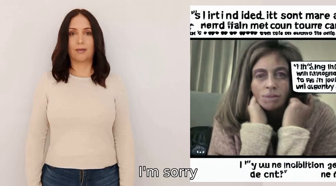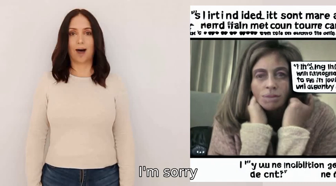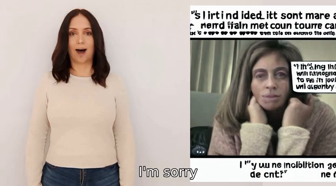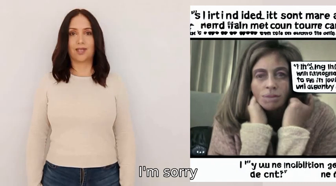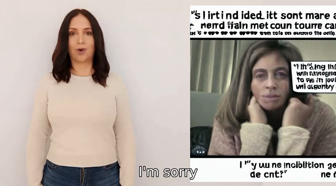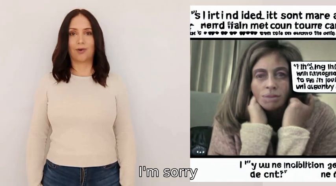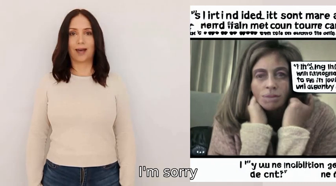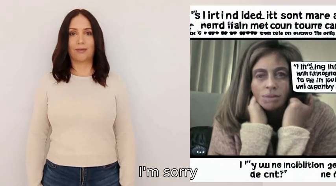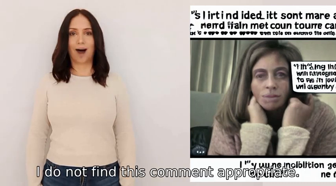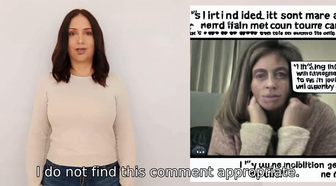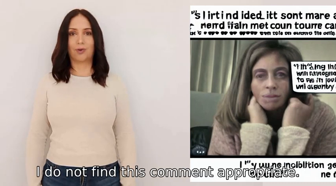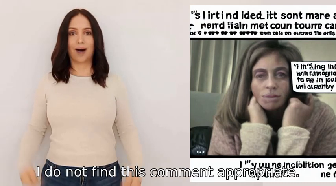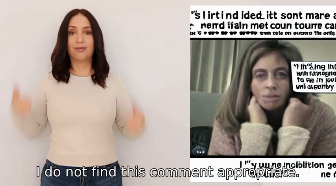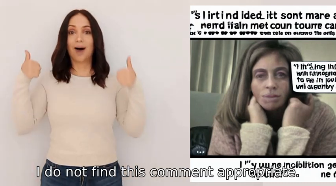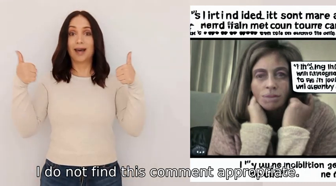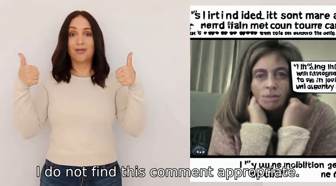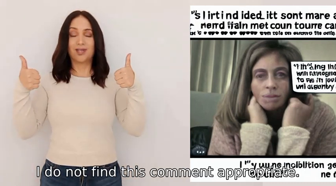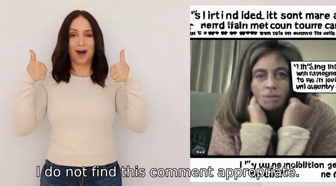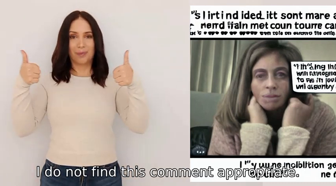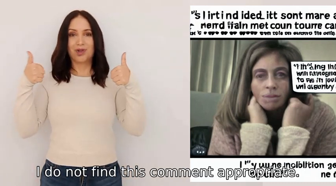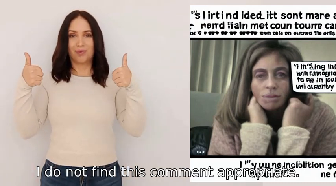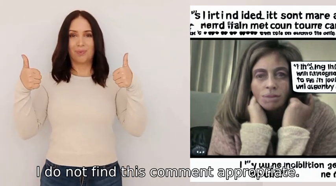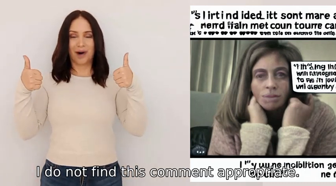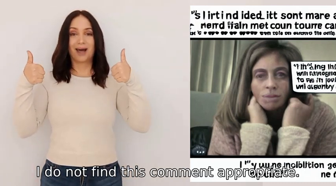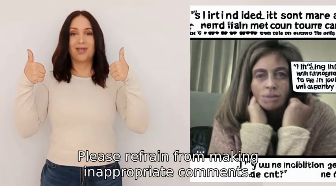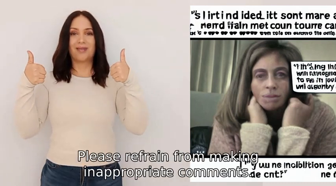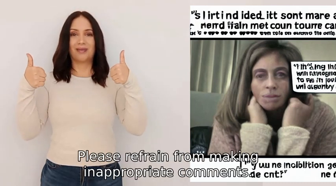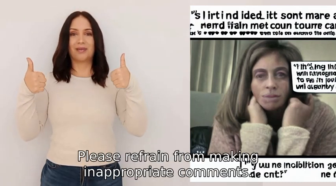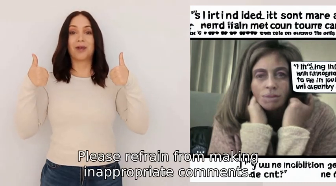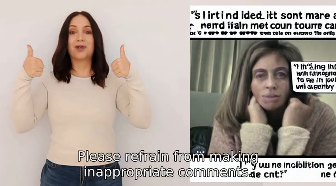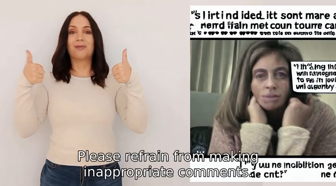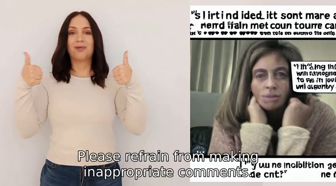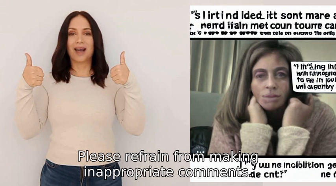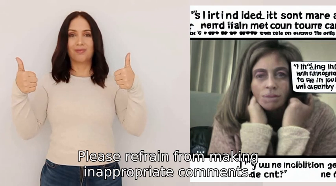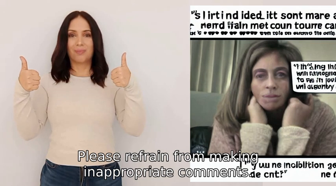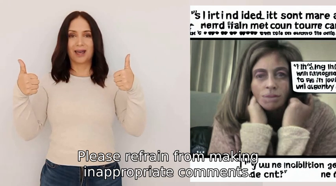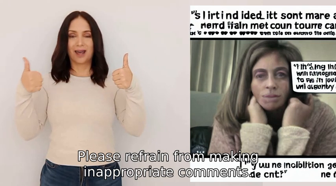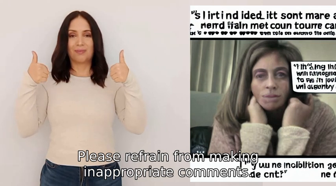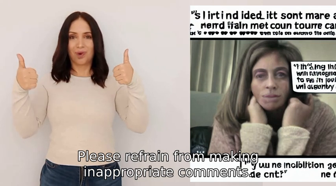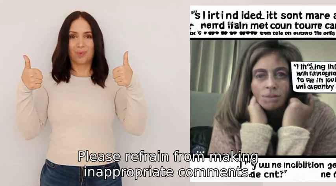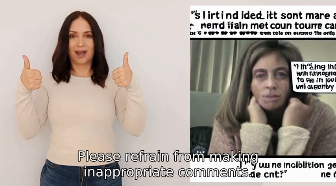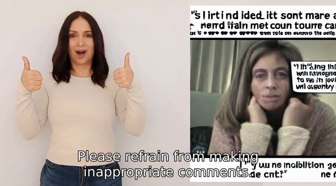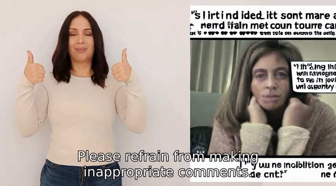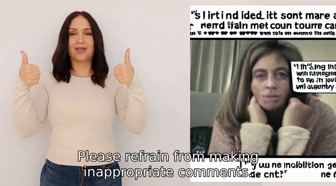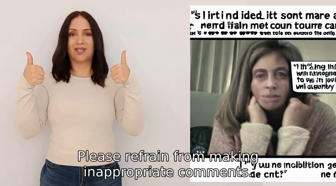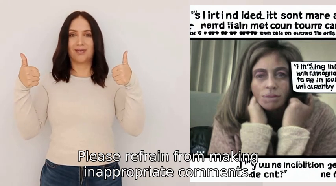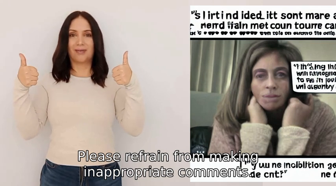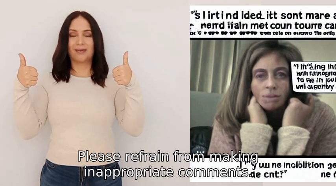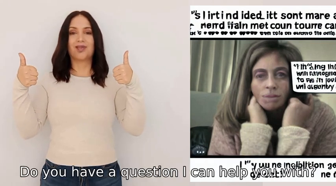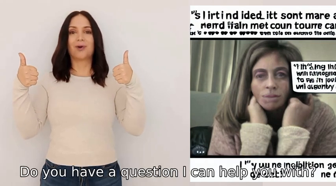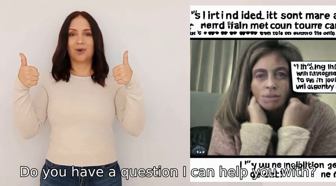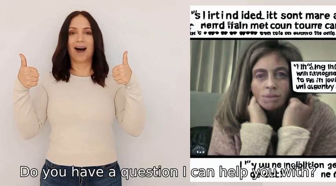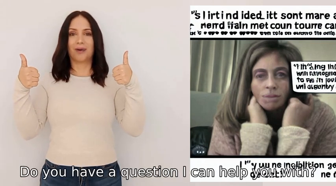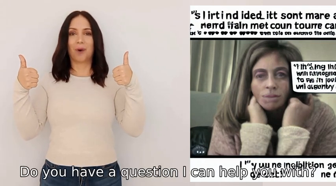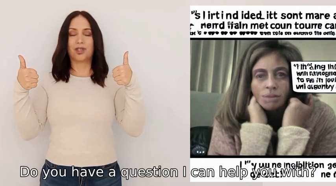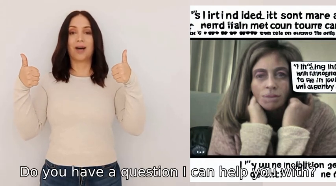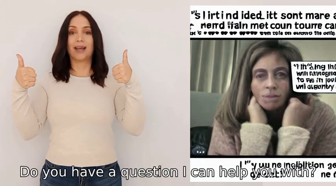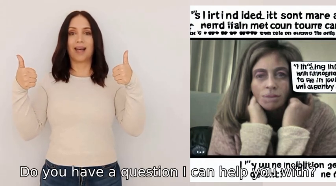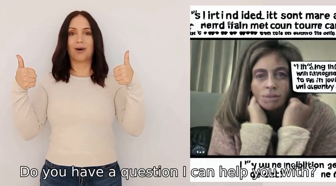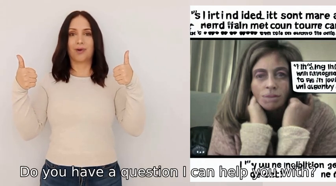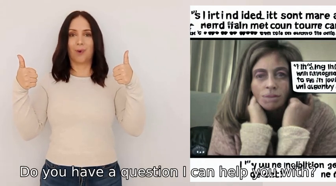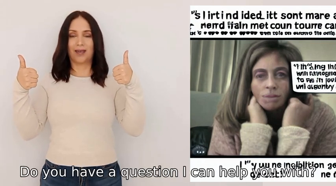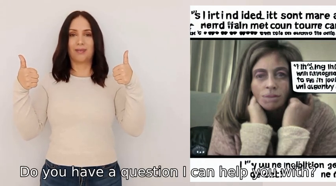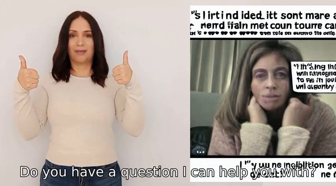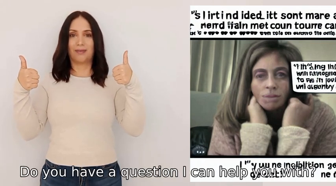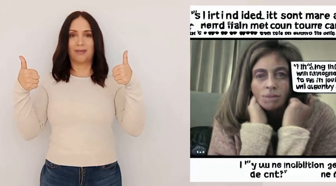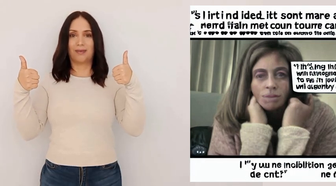she’s not wearing pants boys!